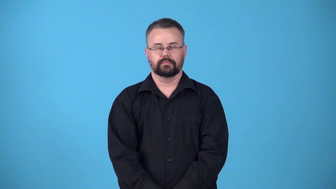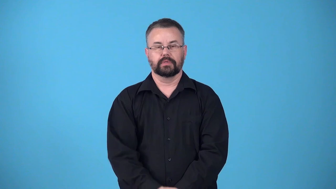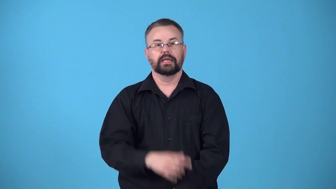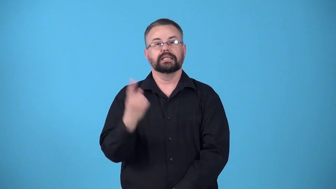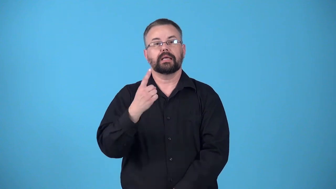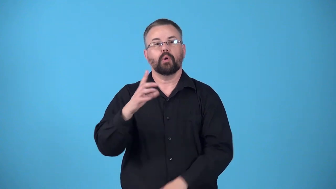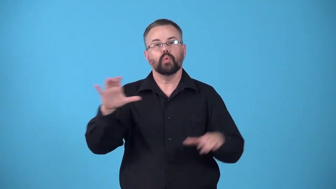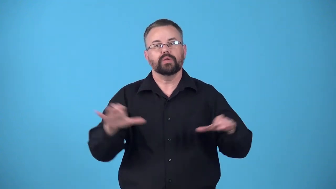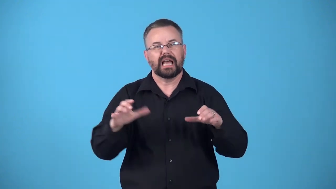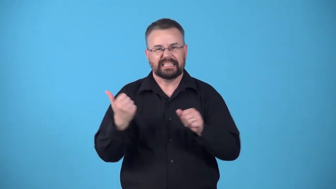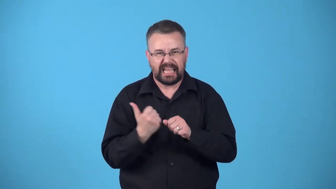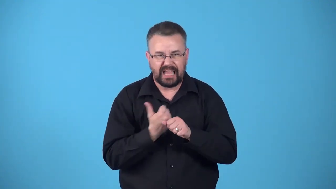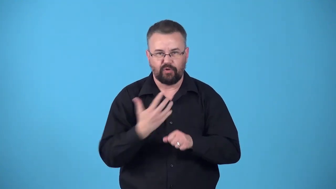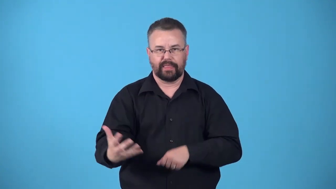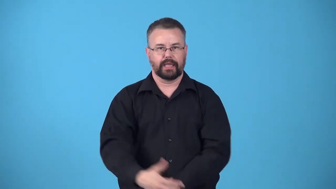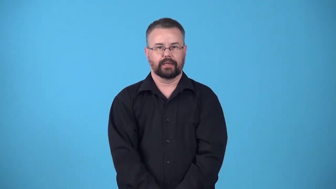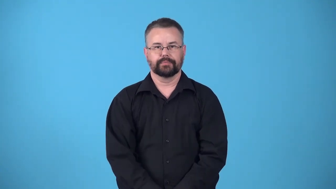chief cook and bottle washer